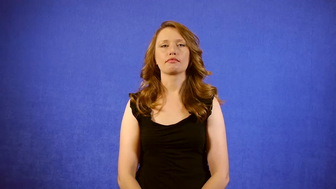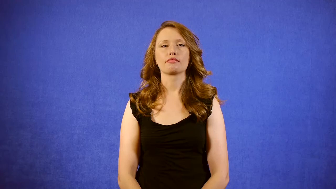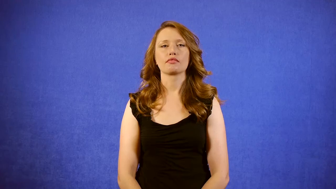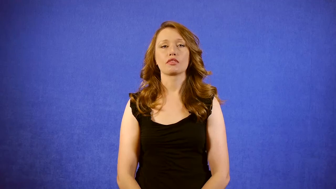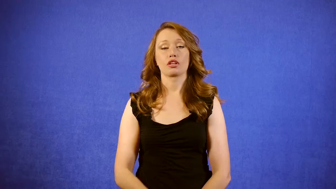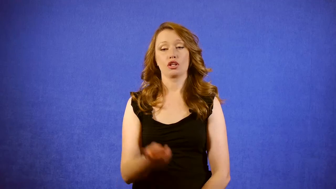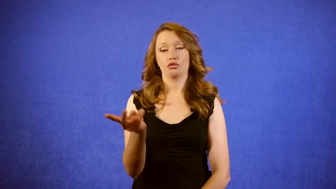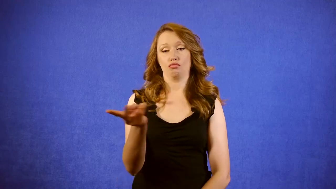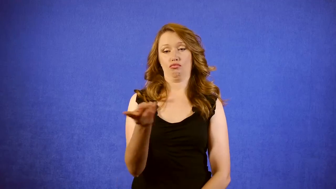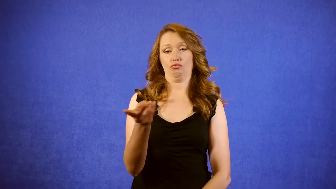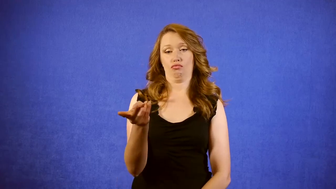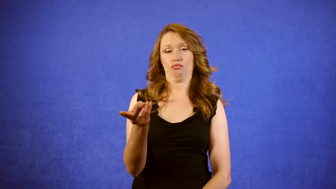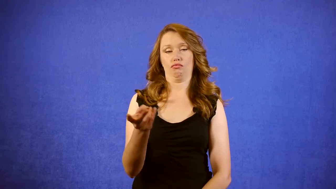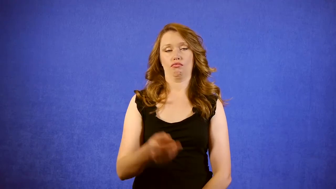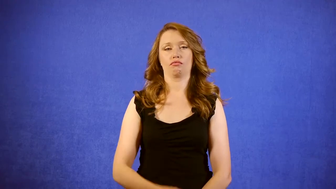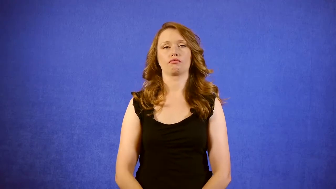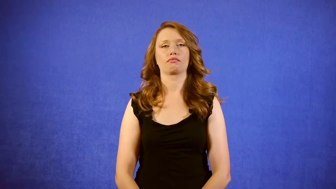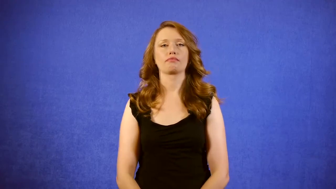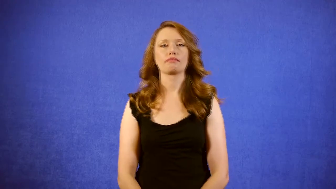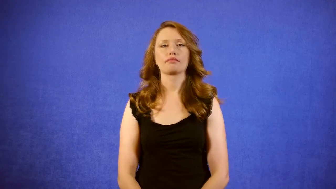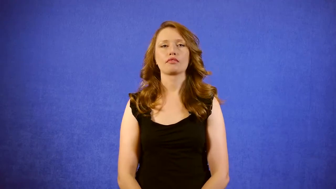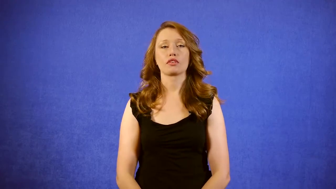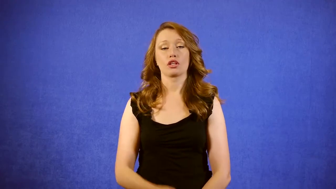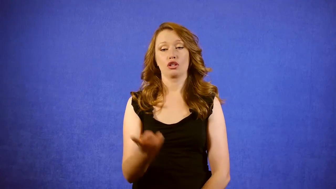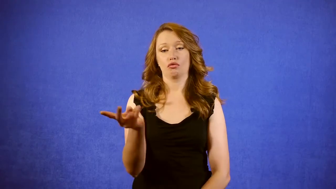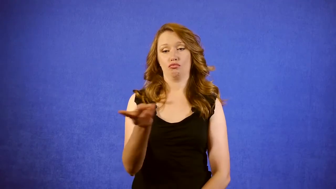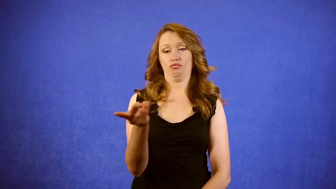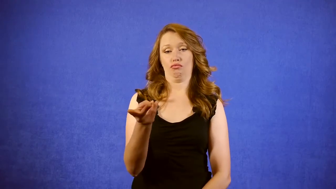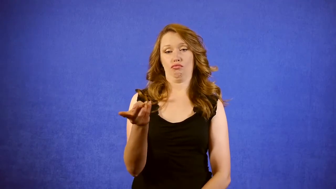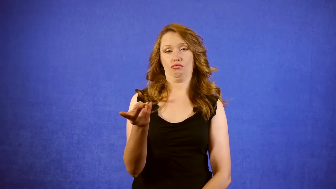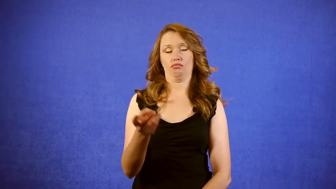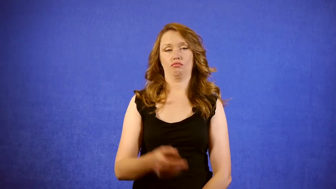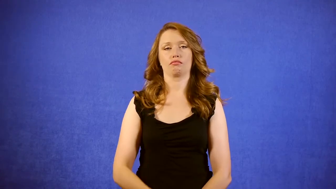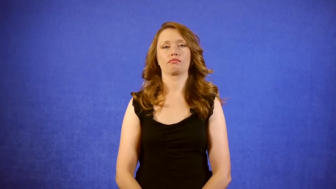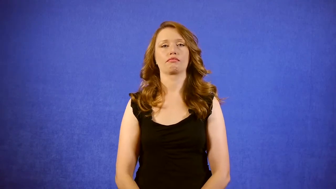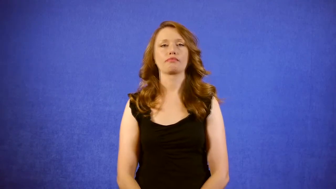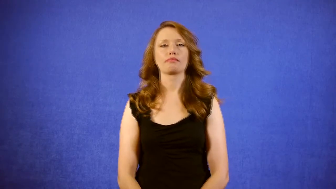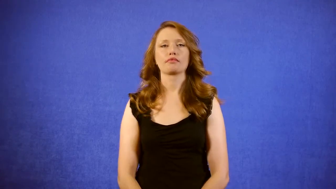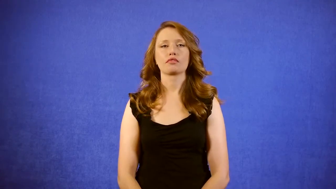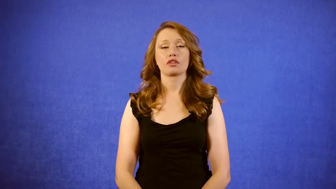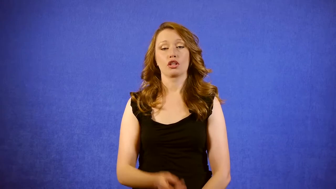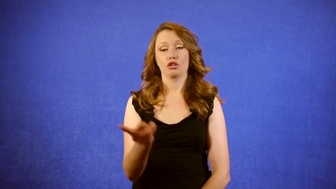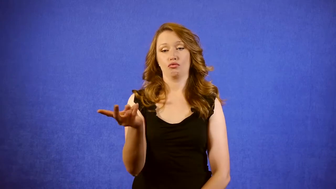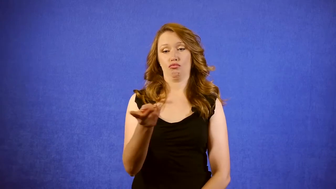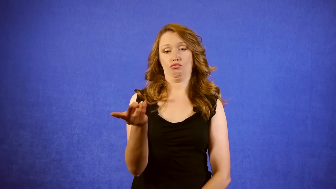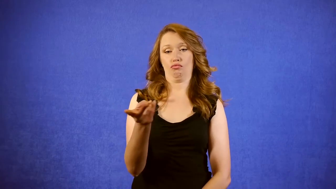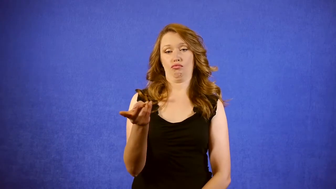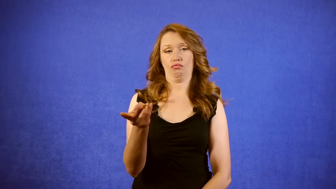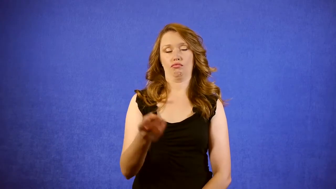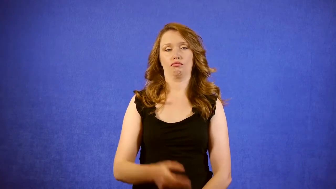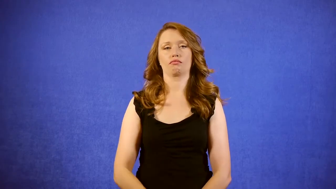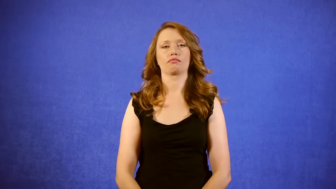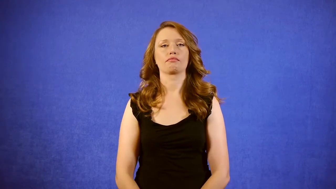Two Of You